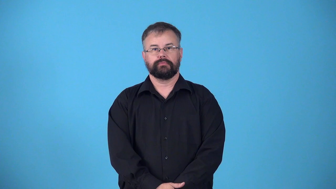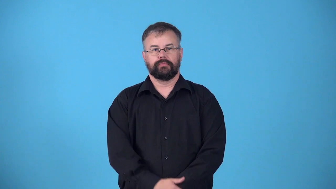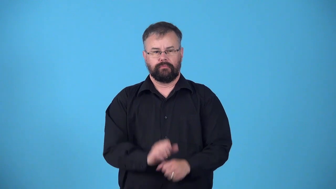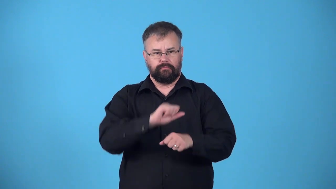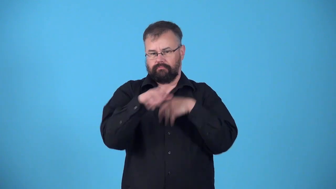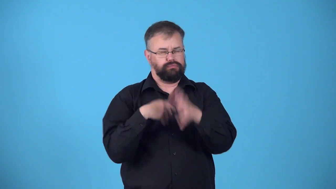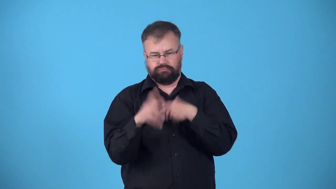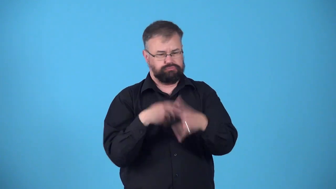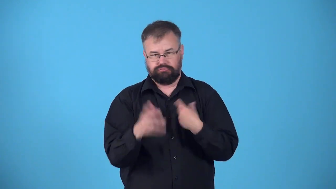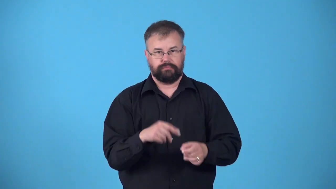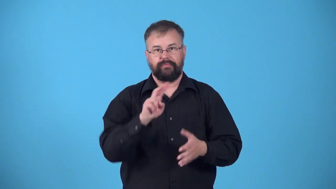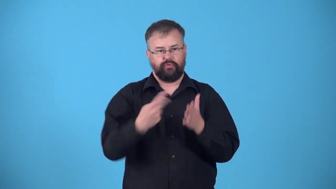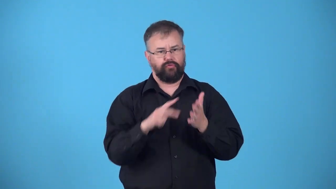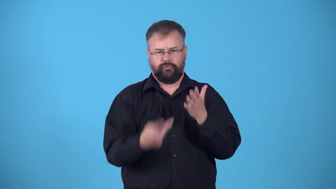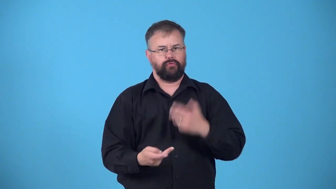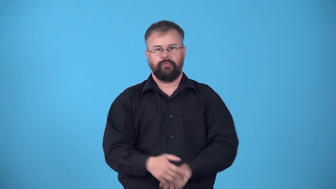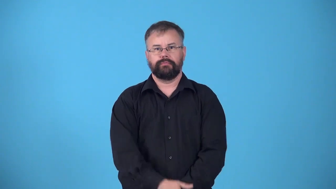juggle around, fumble around